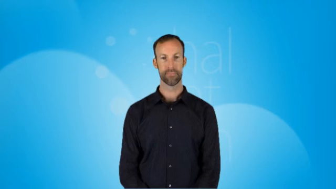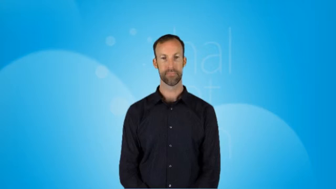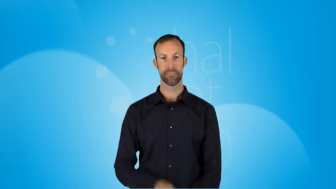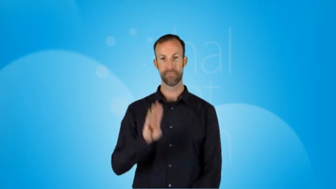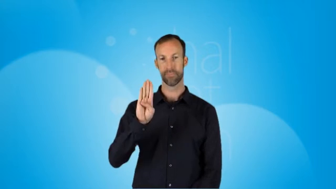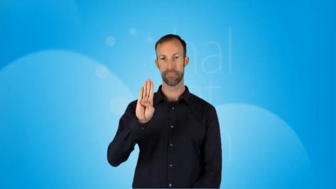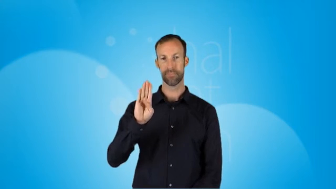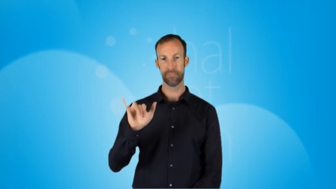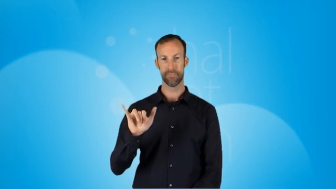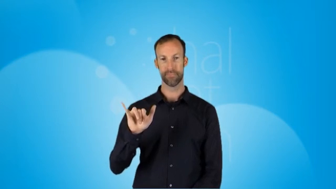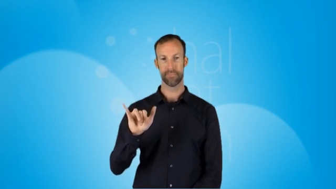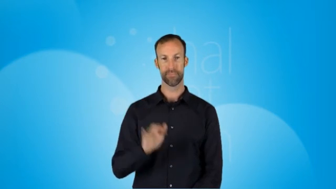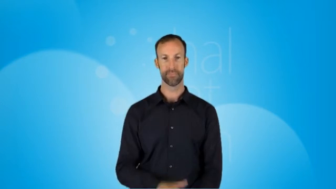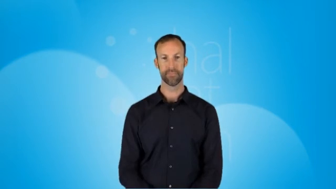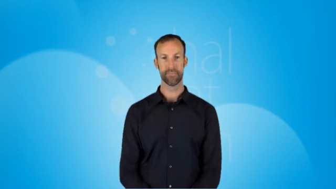by